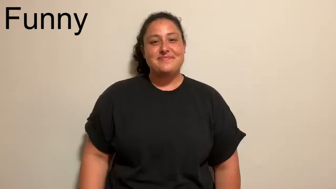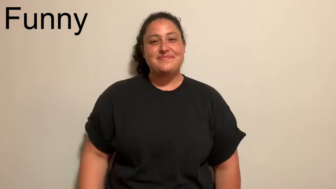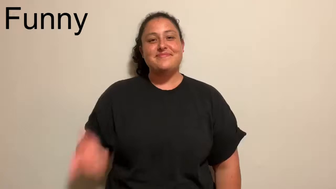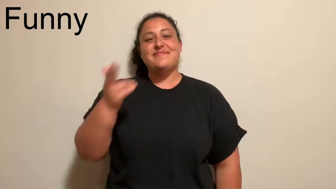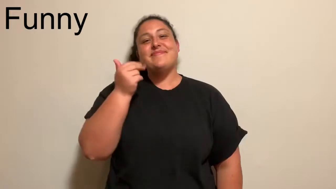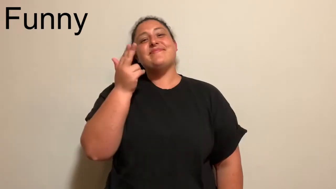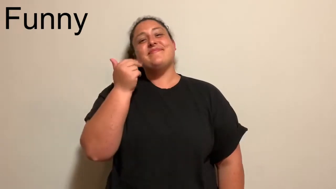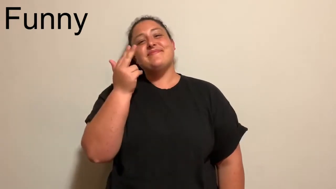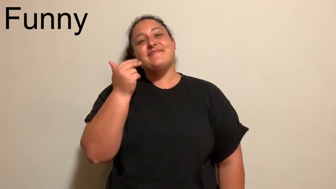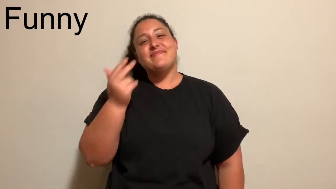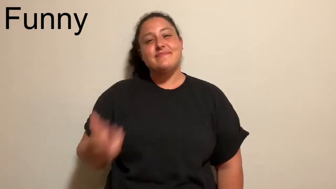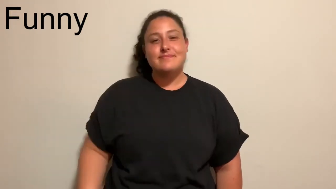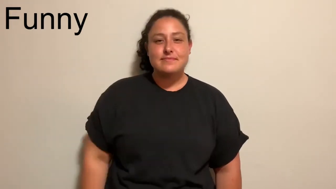Funny